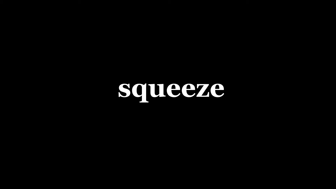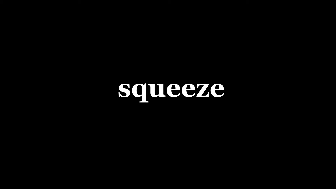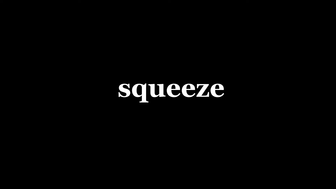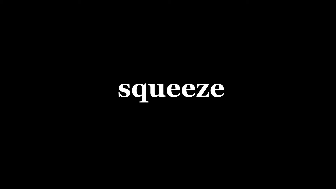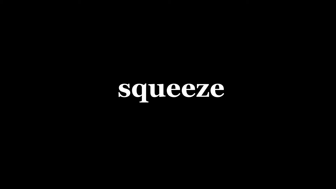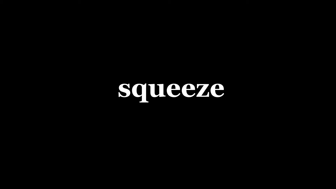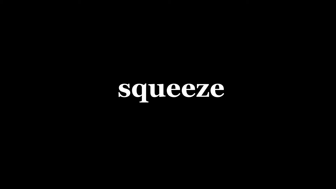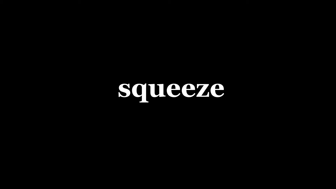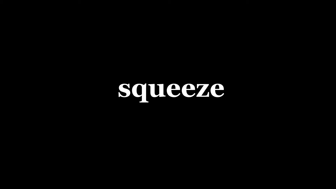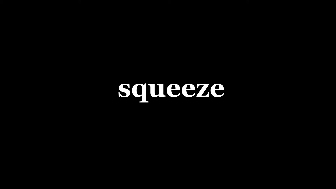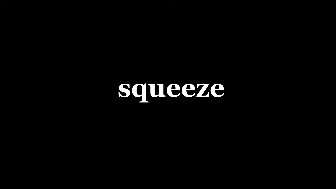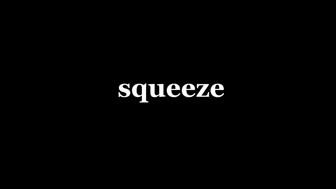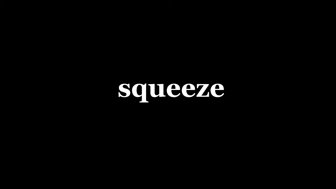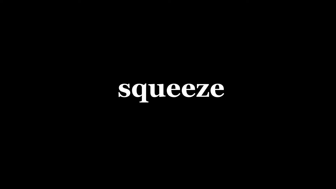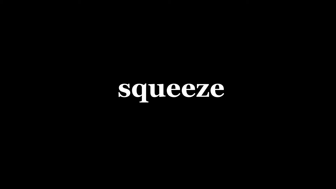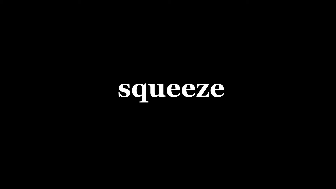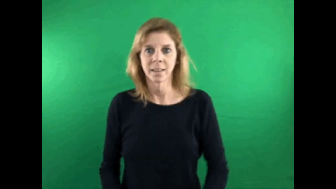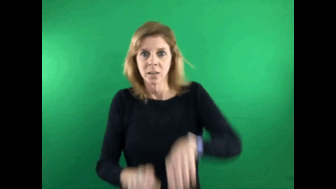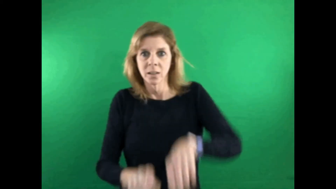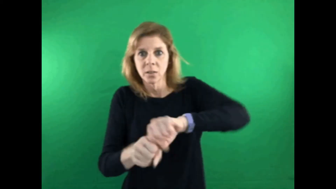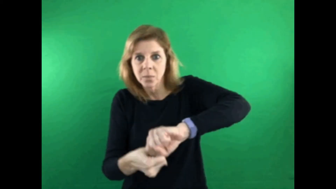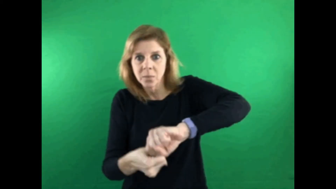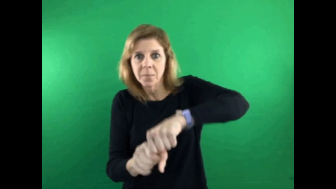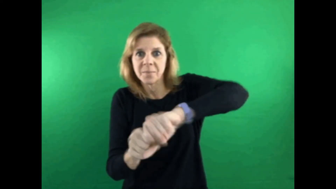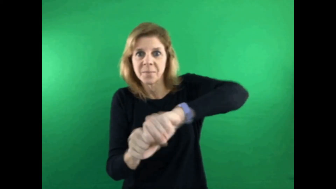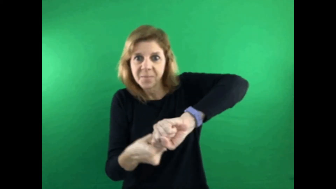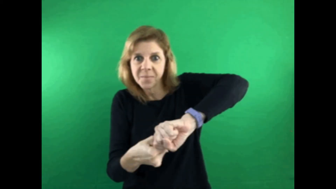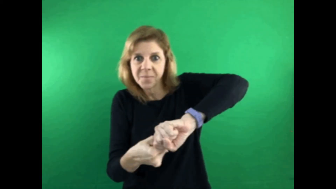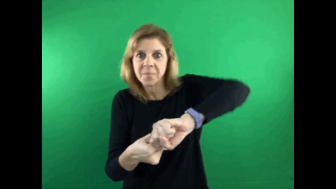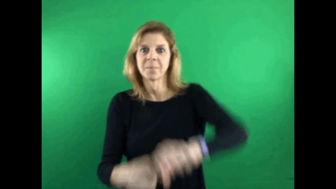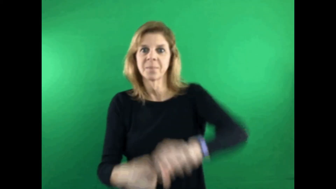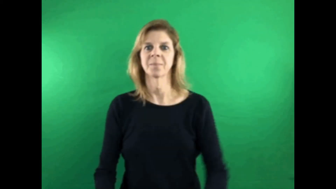Squeeze